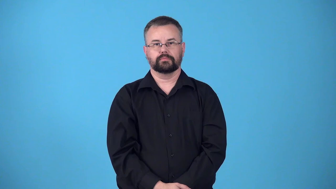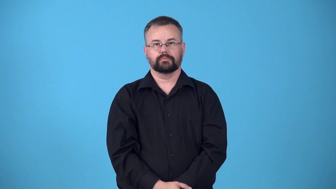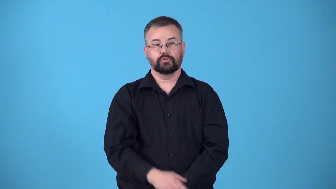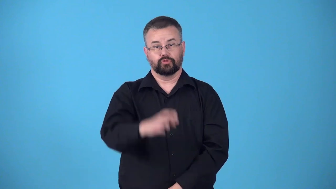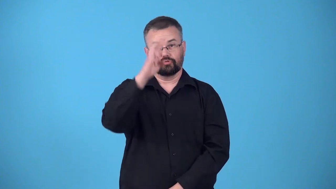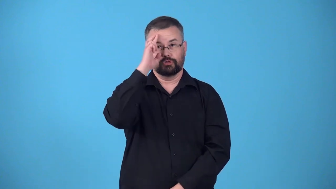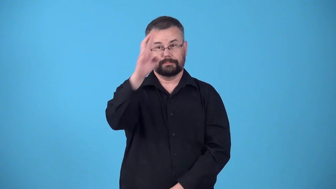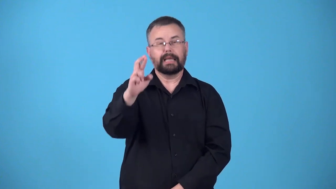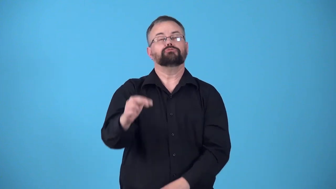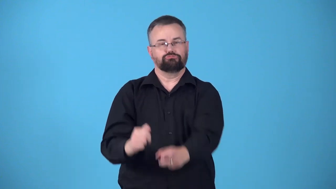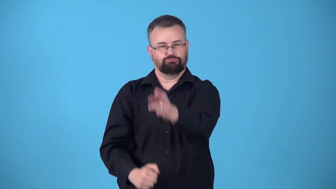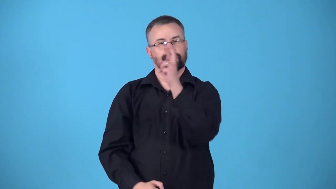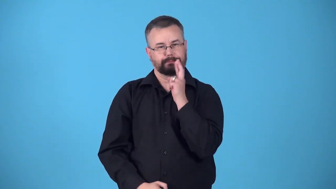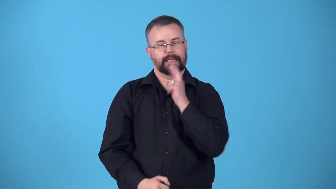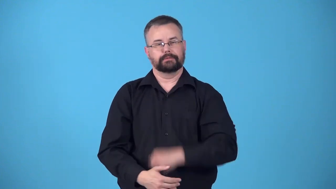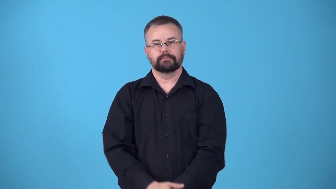do as you would be done by